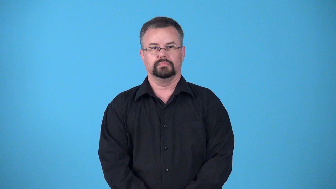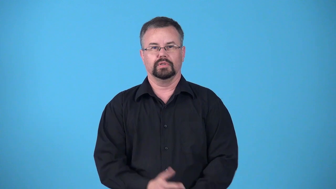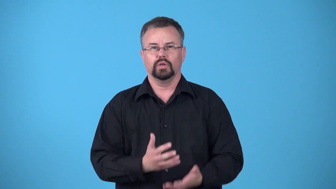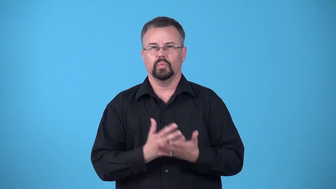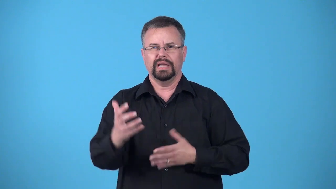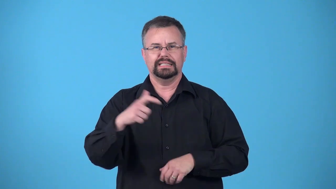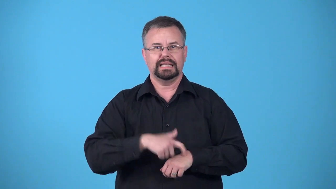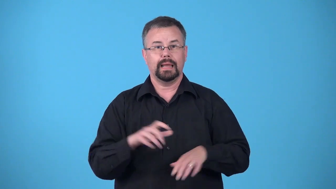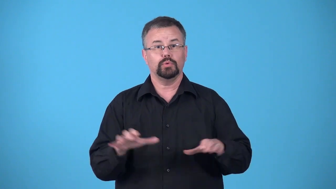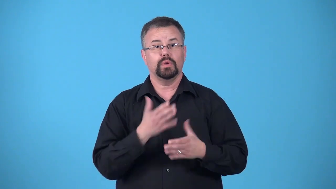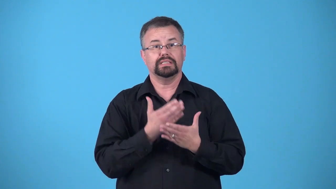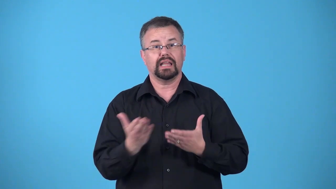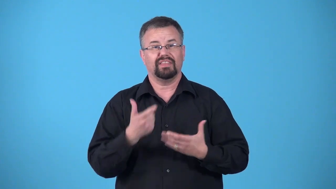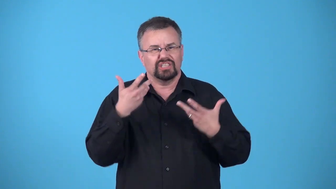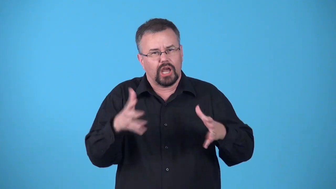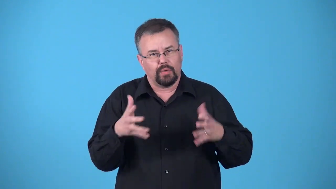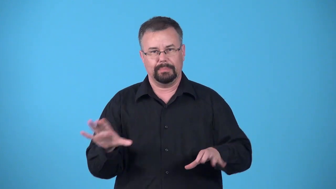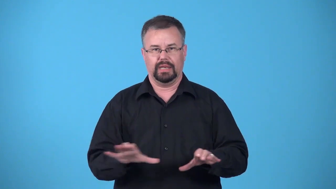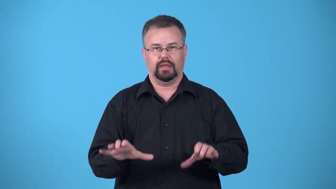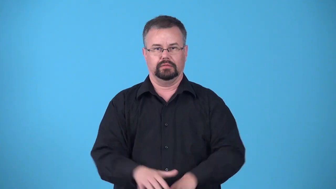reinvent the wheel